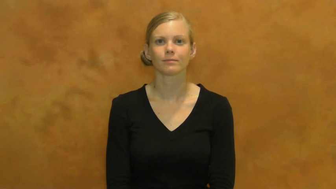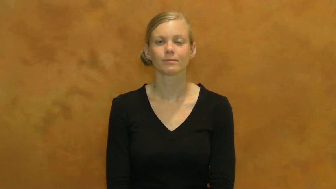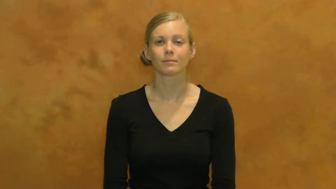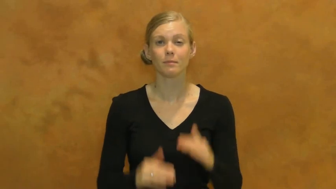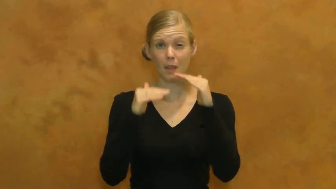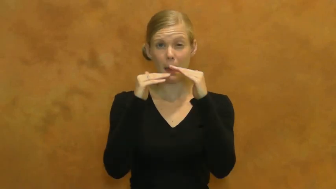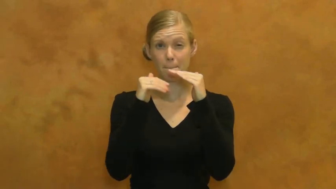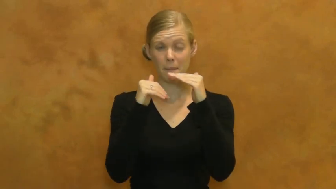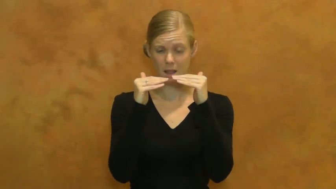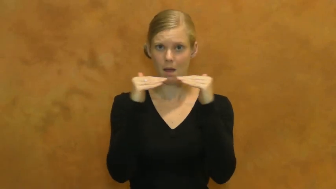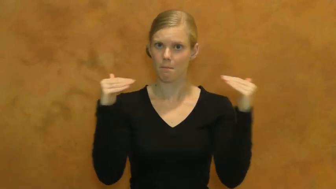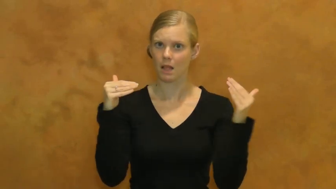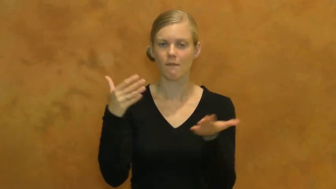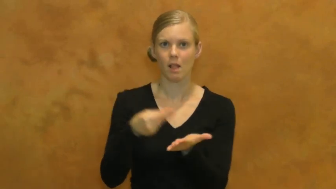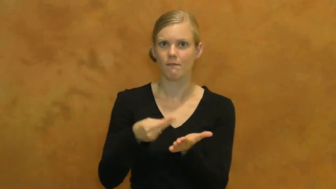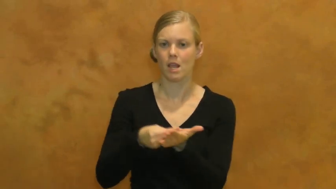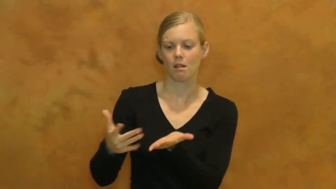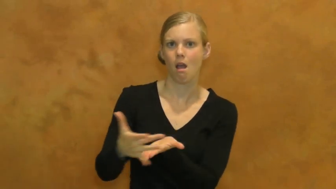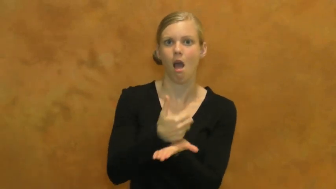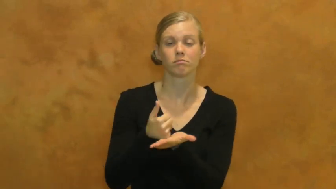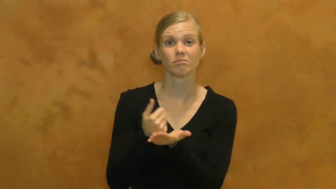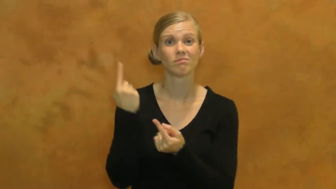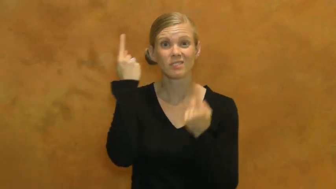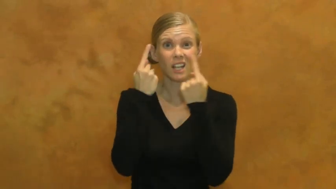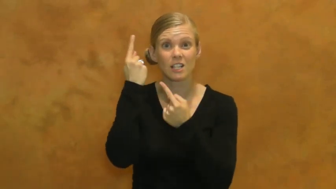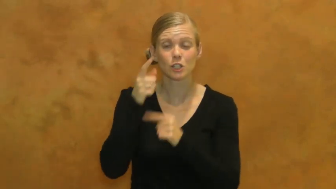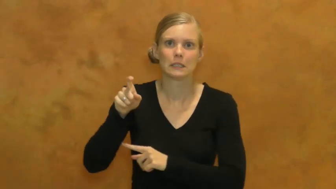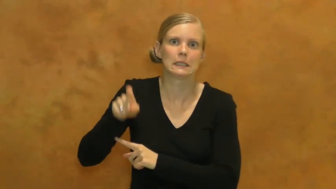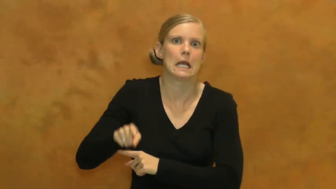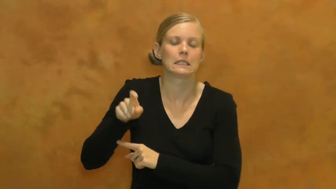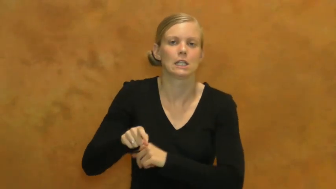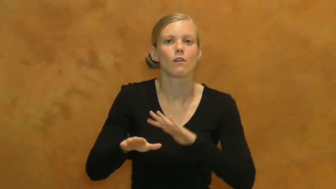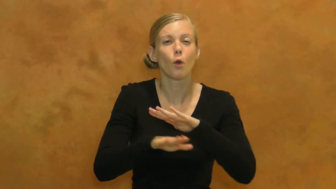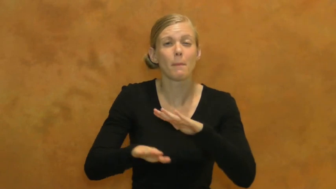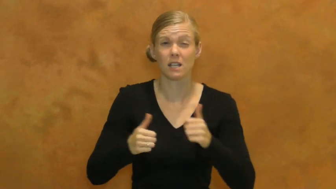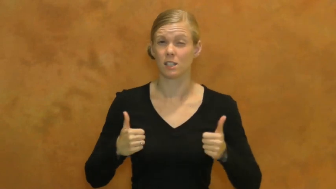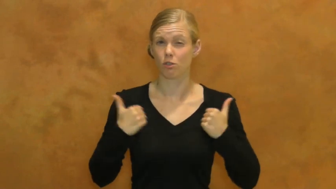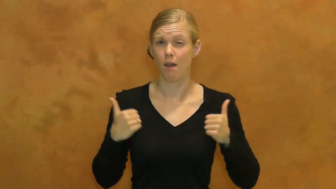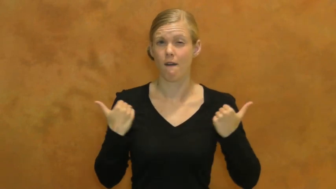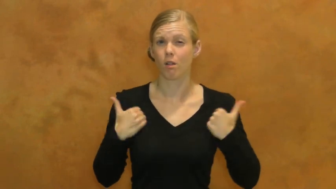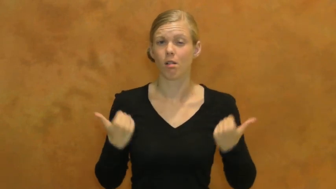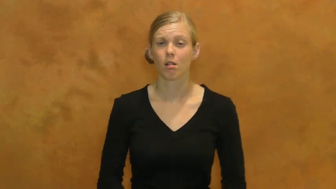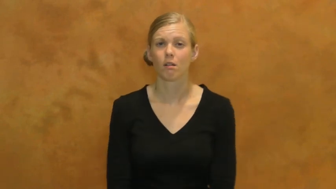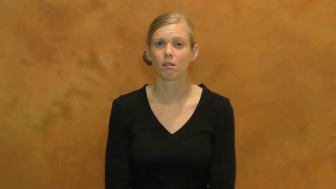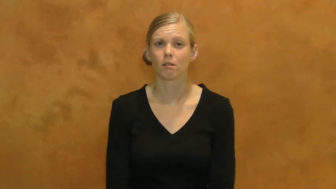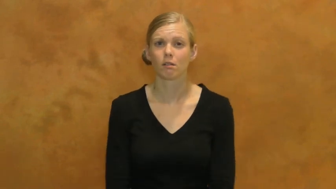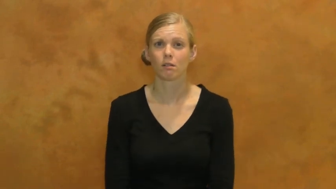subsistence-minimum